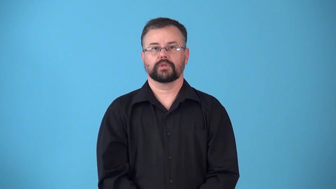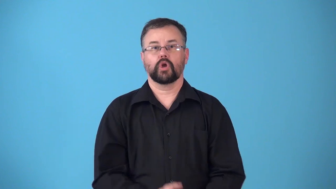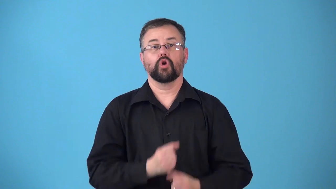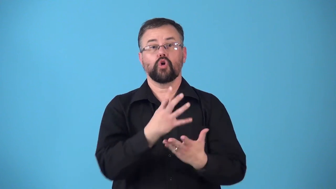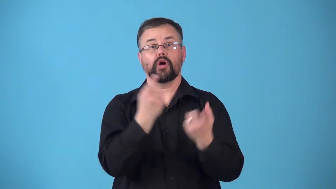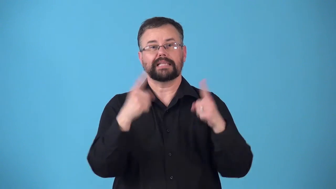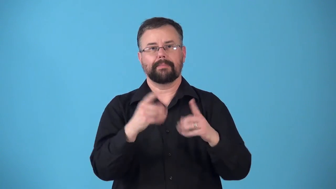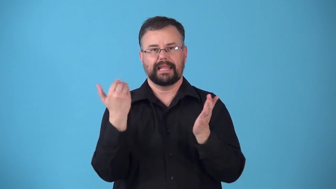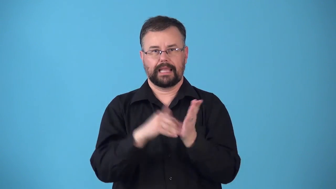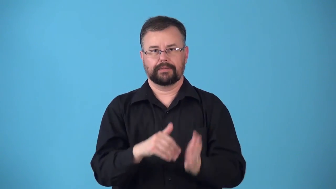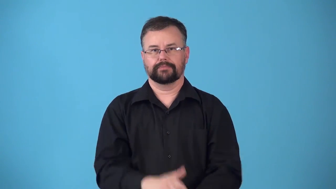reinforce,restrengthen-cause to happen again